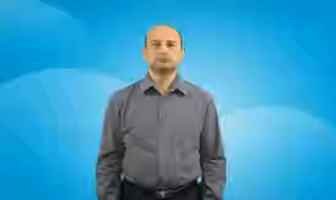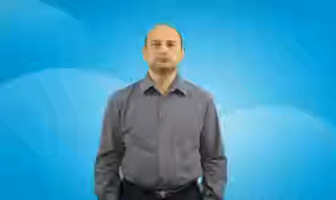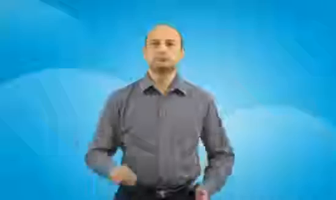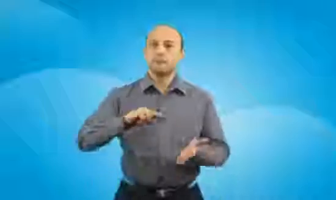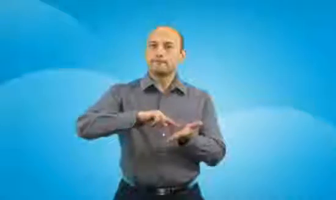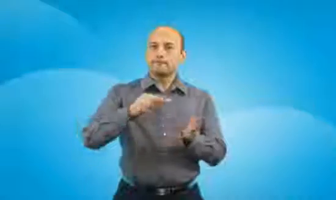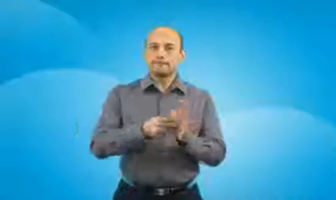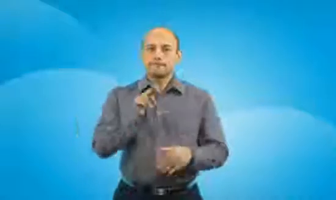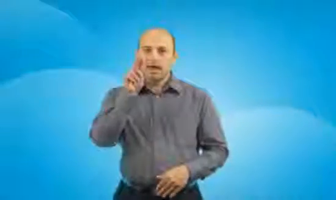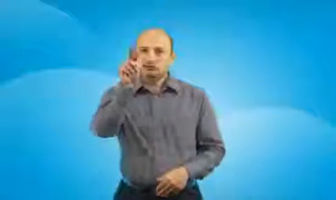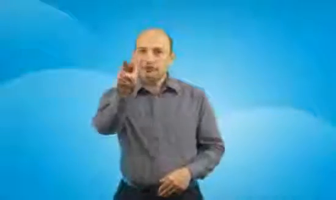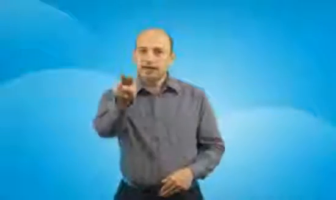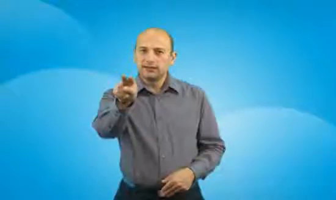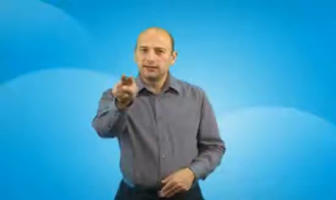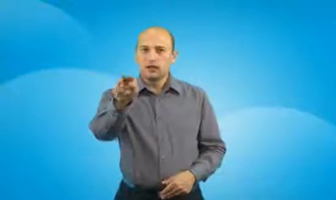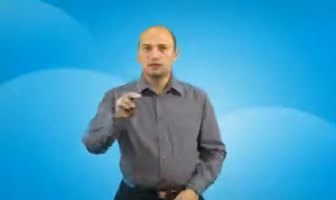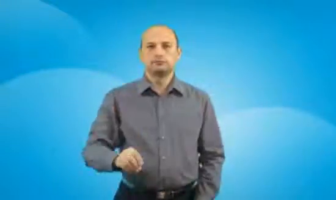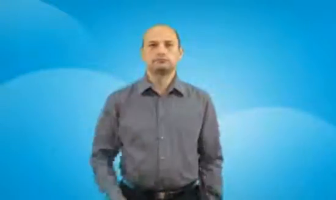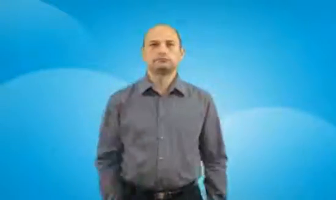Perspective